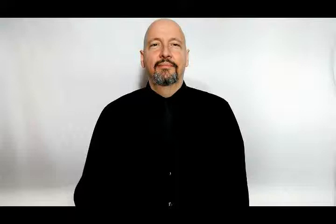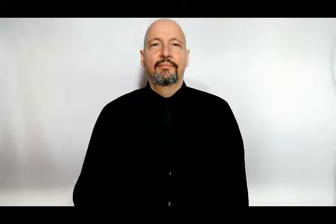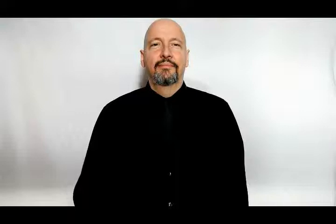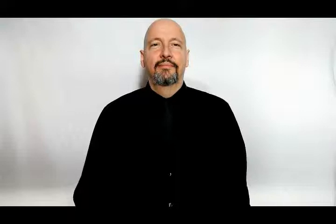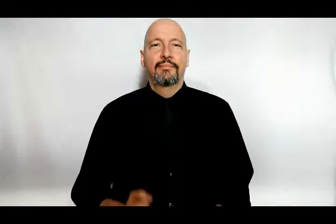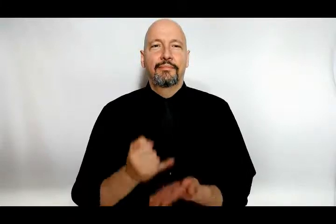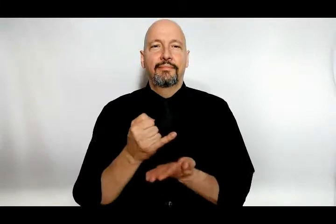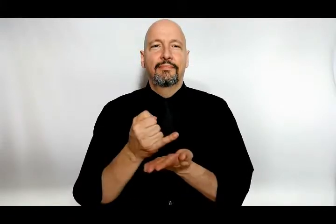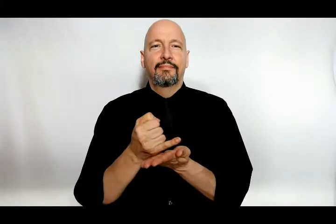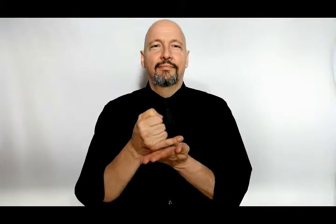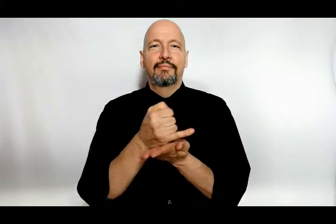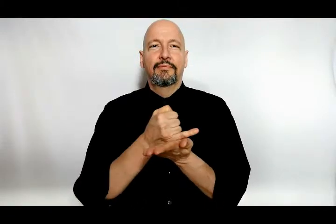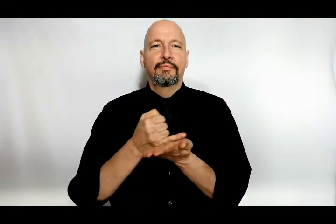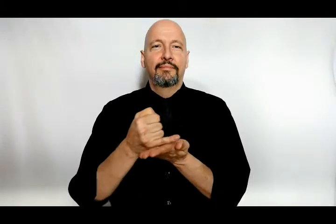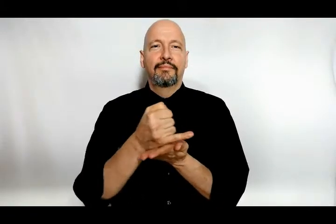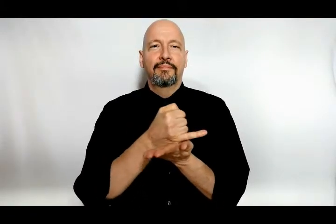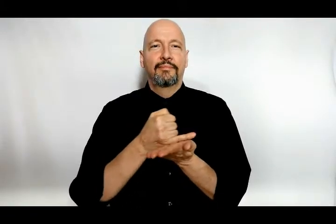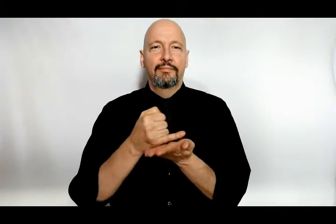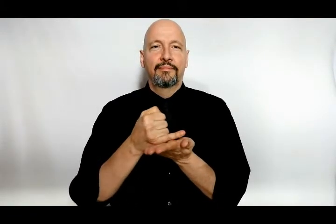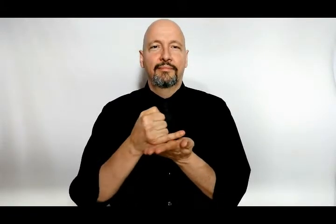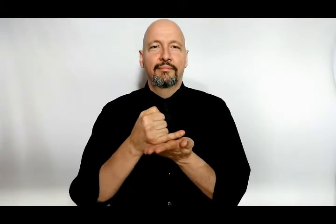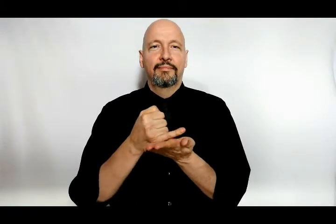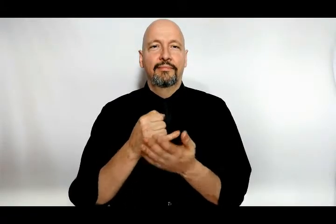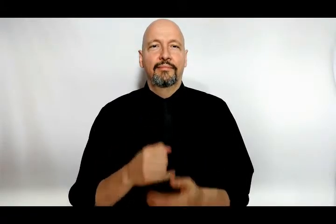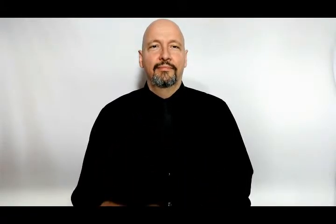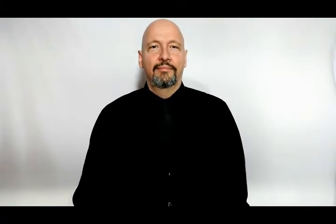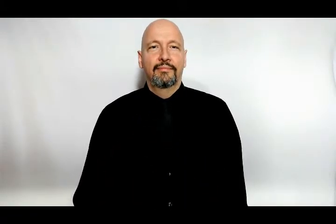interest